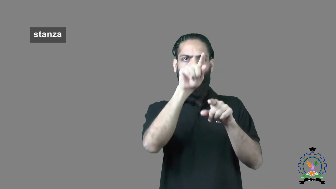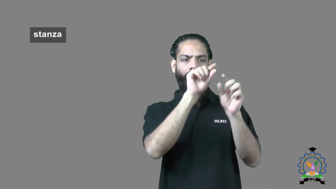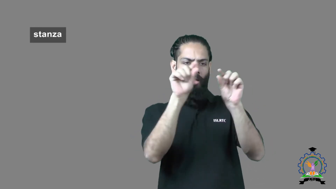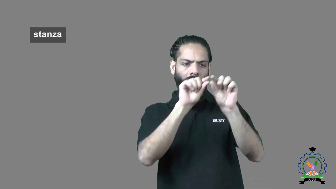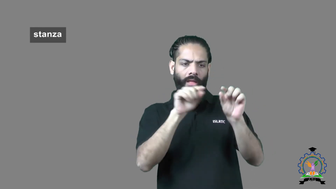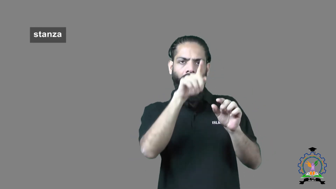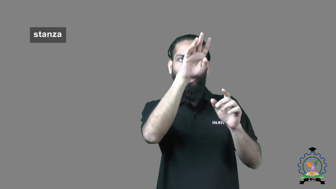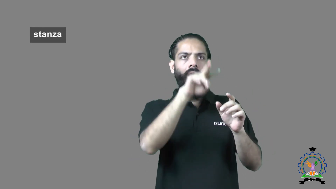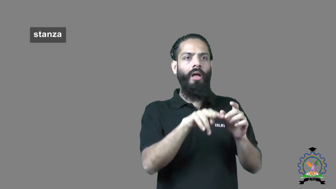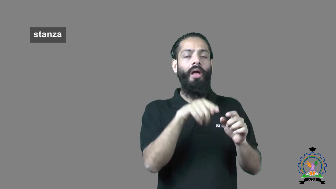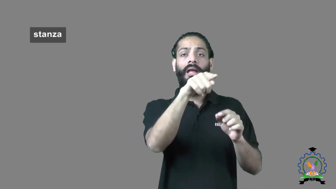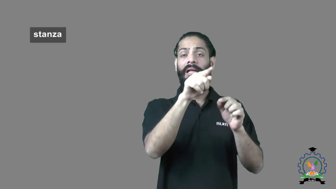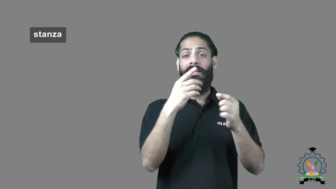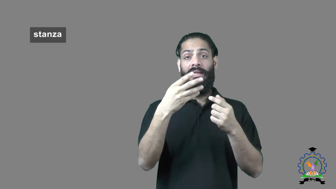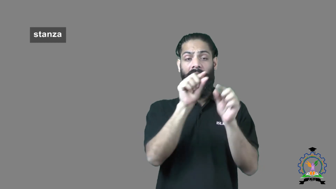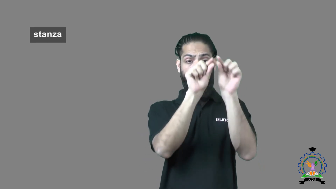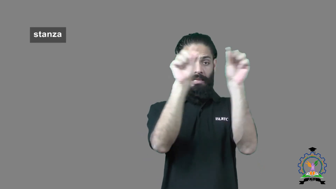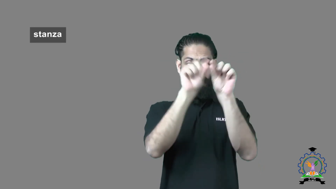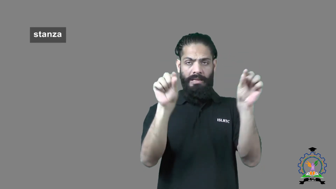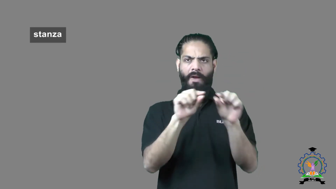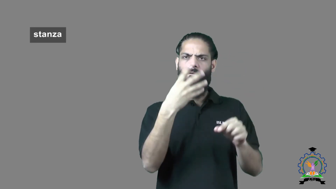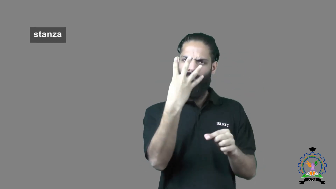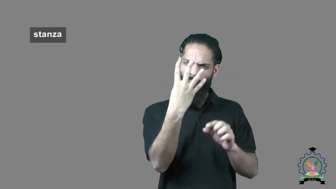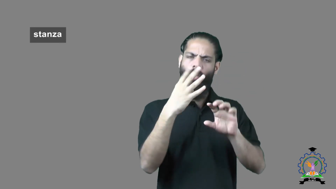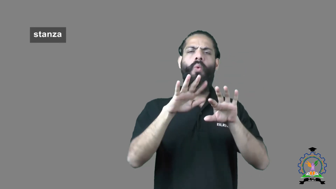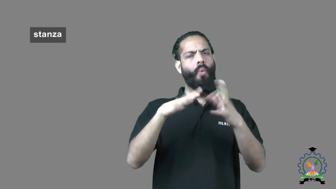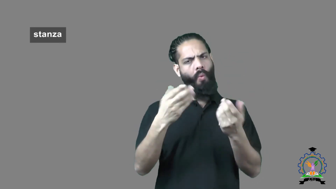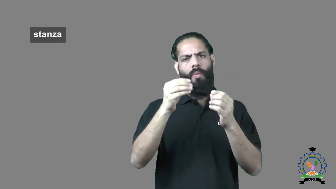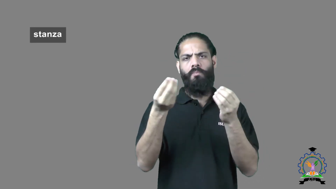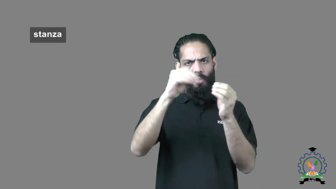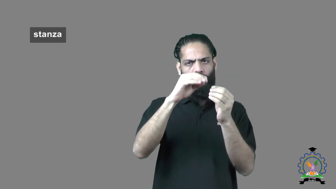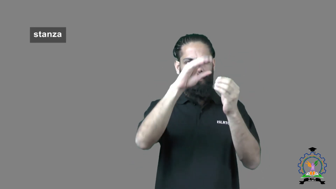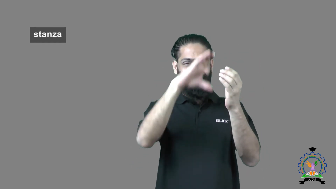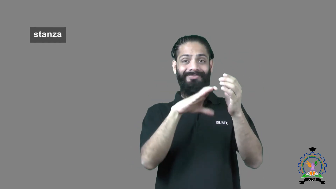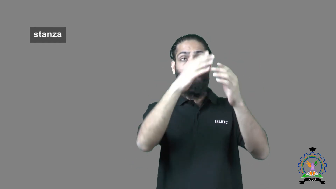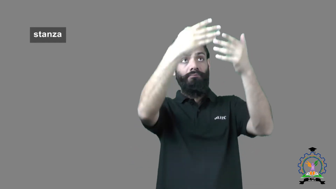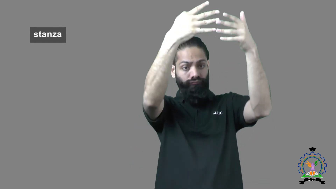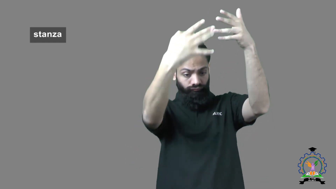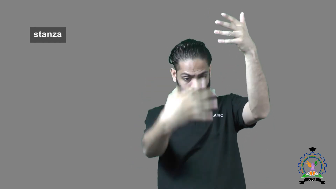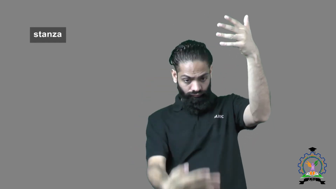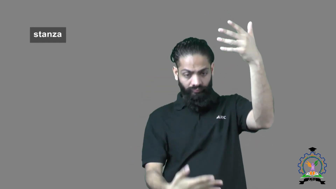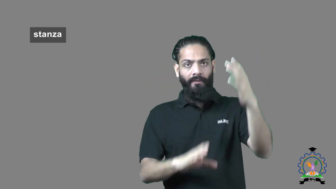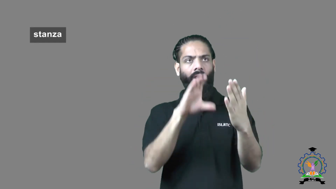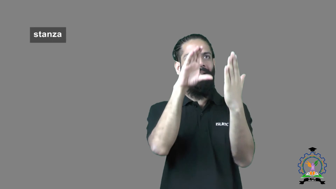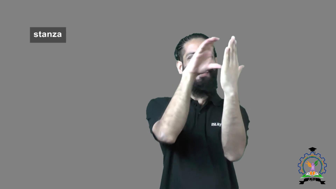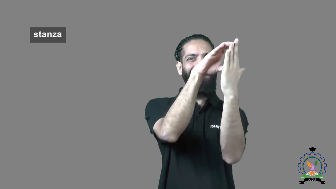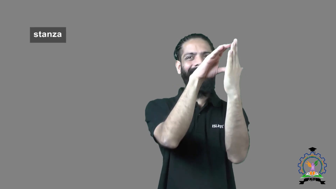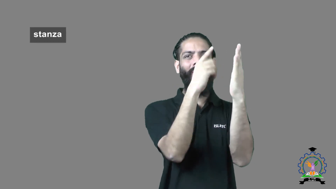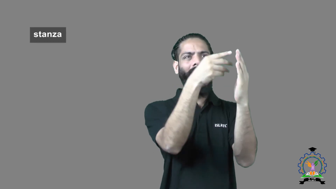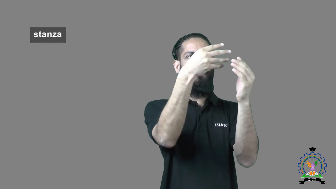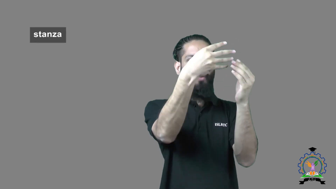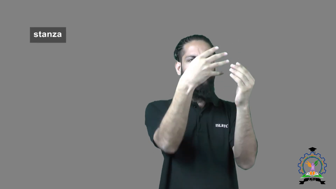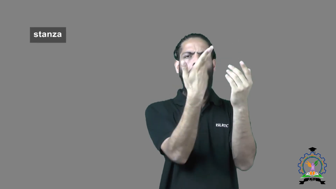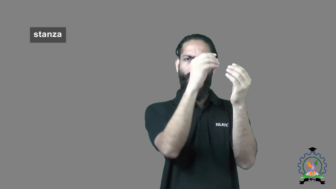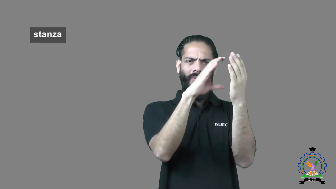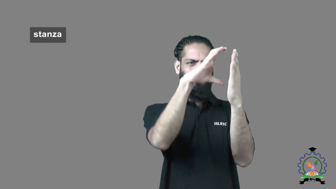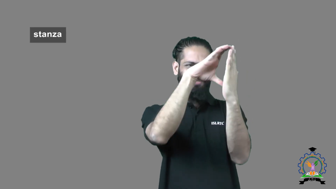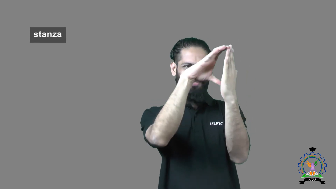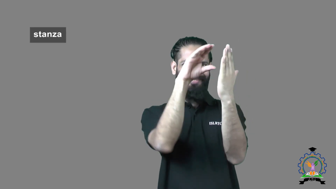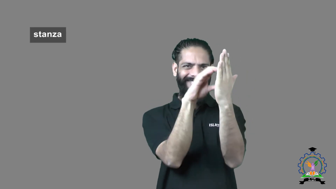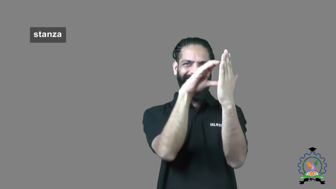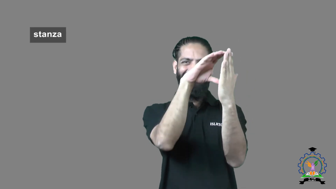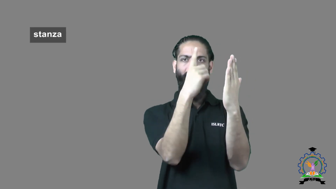stanza